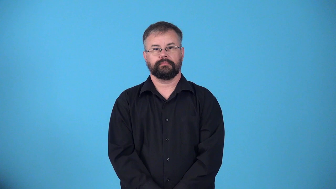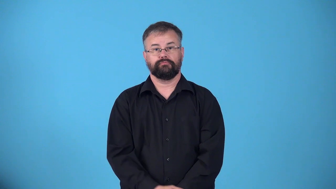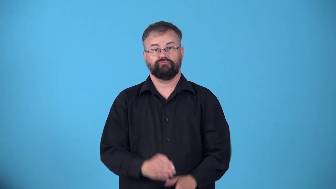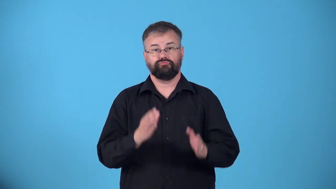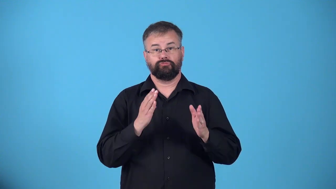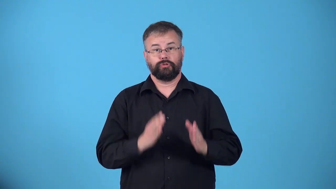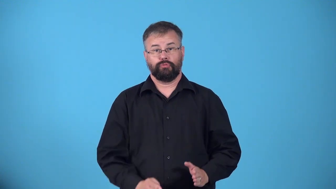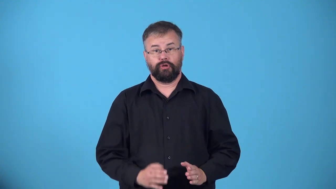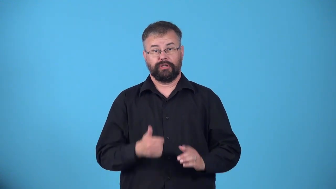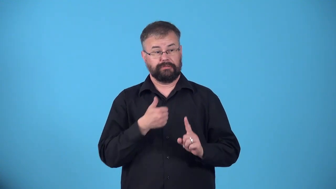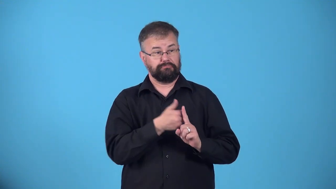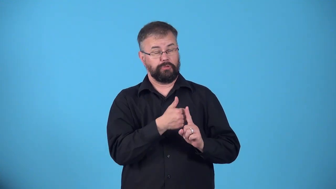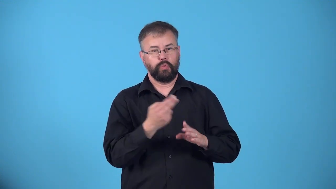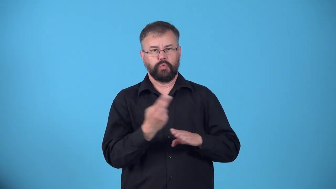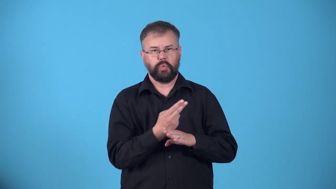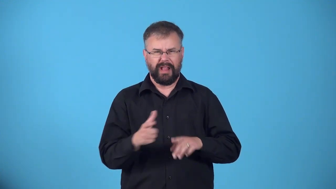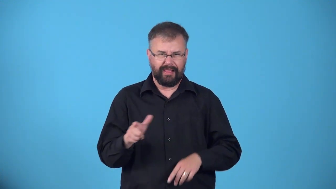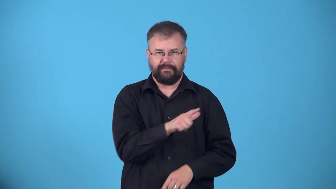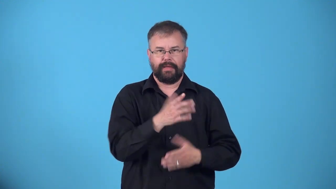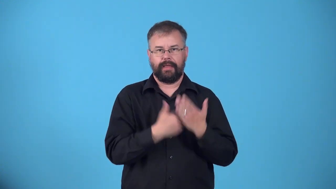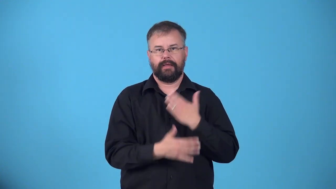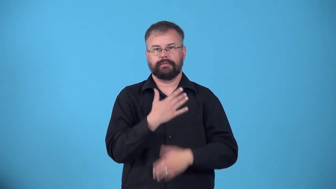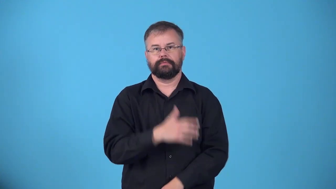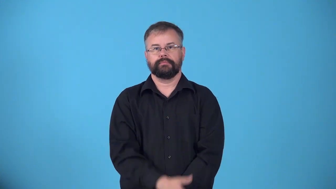left handed, lefty